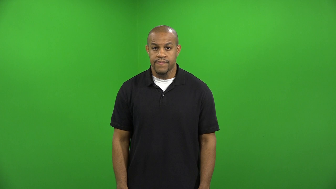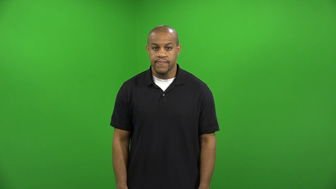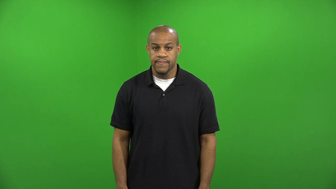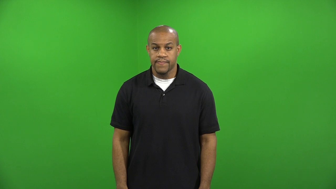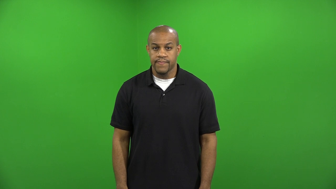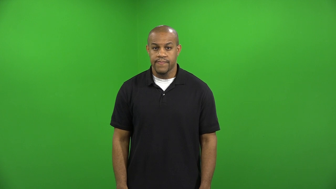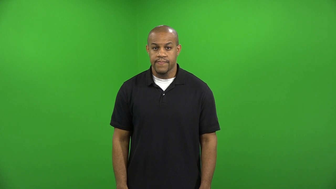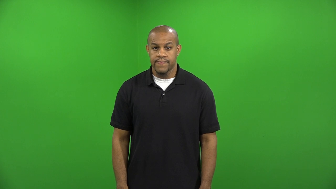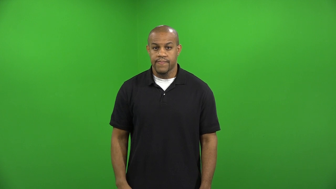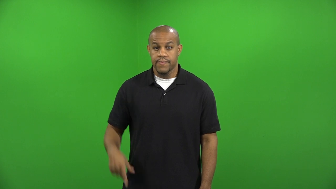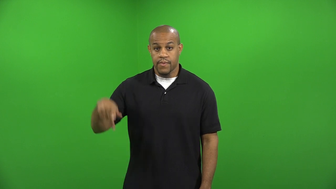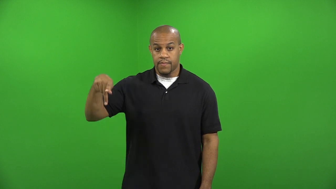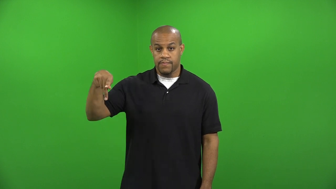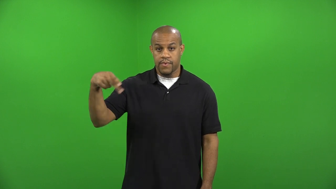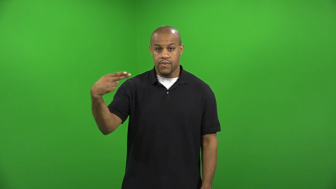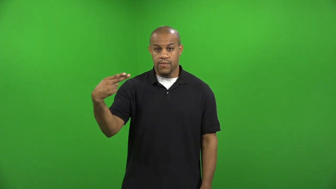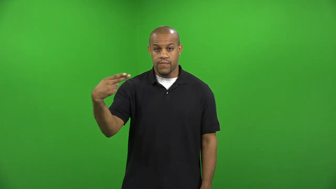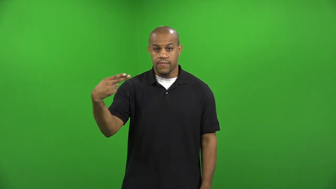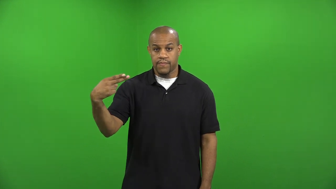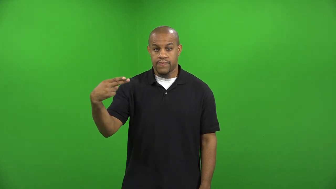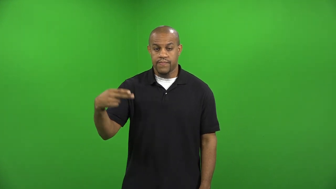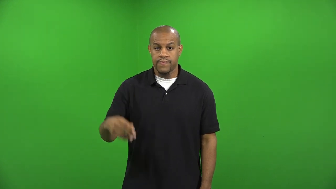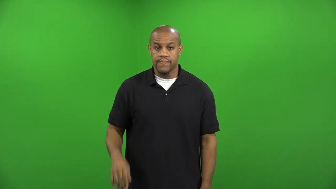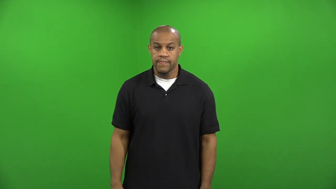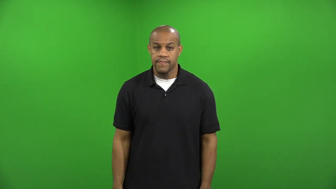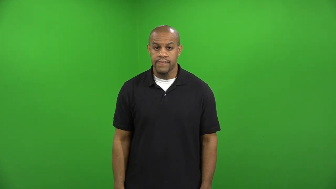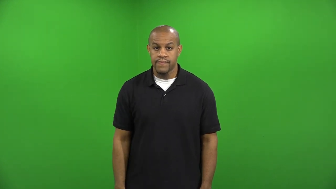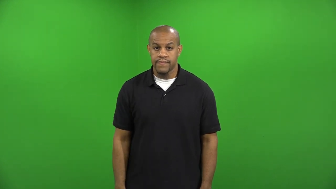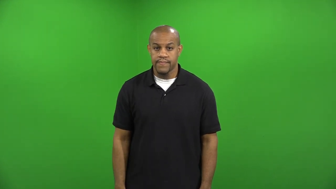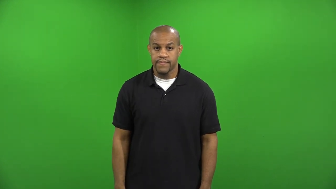Pinch hitter